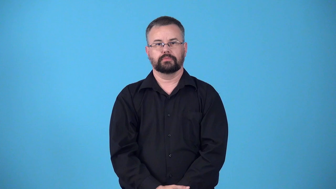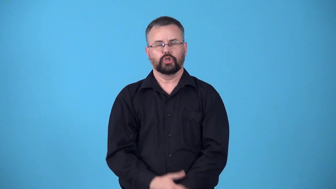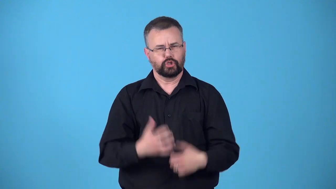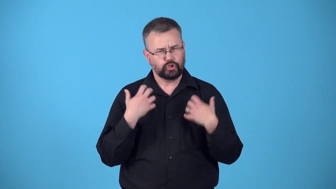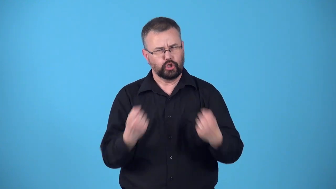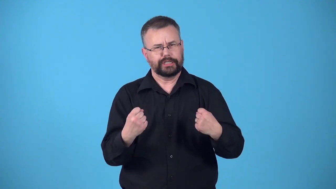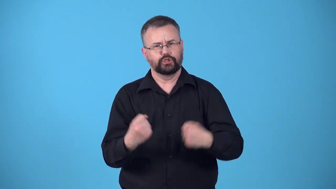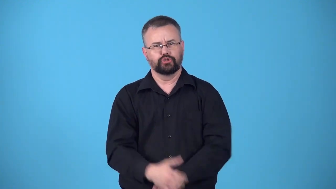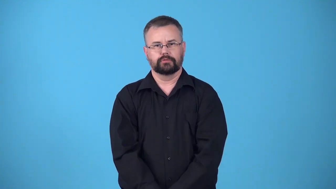derring do